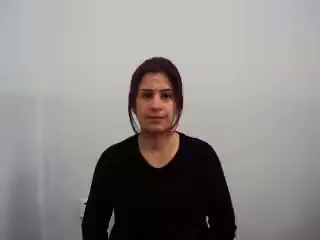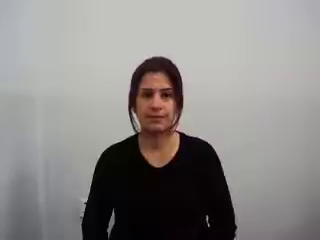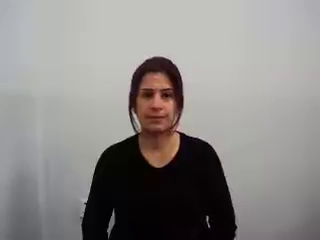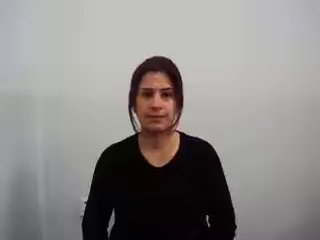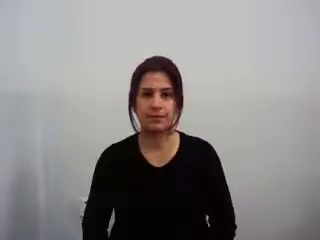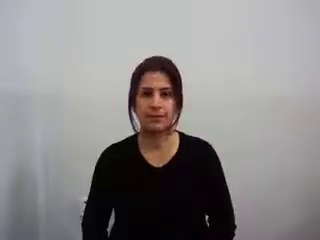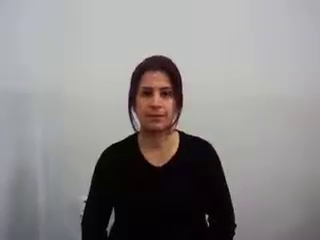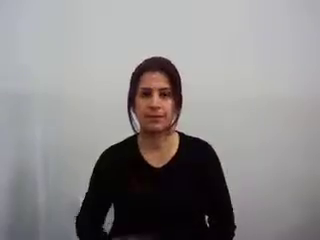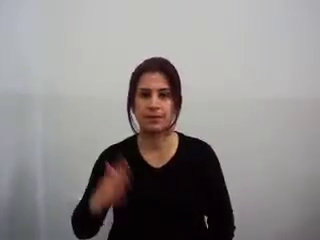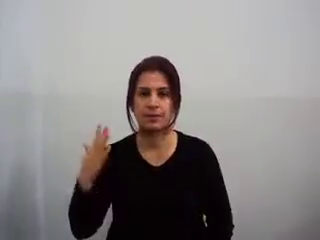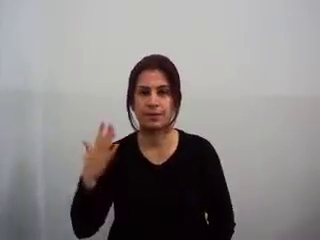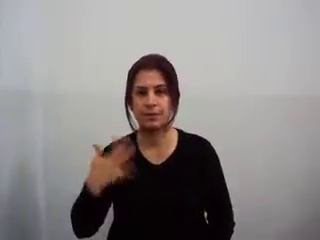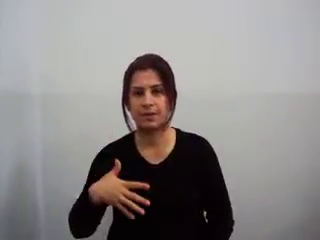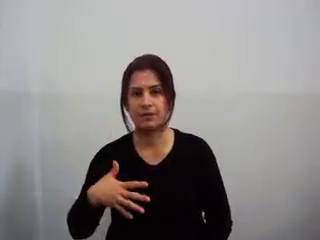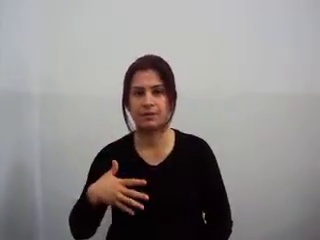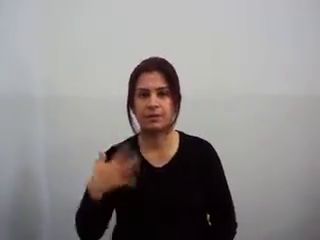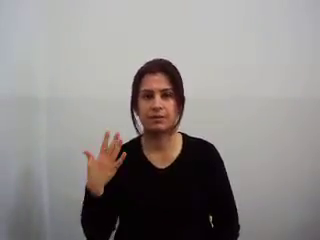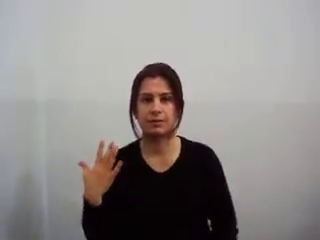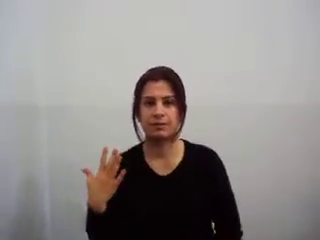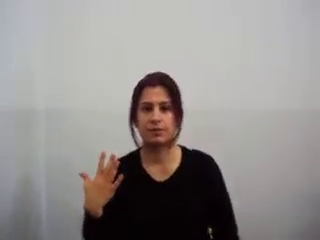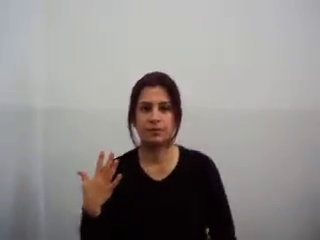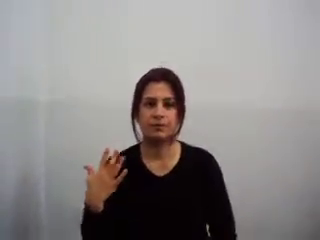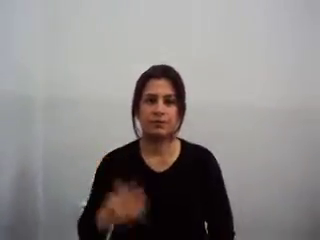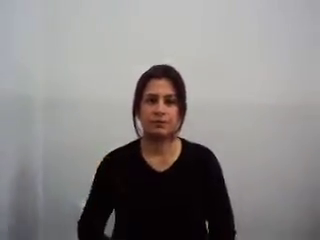number55